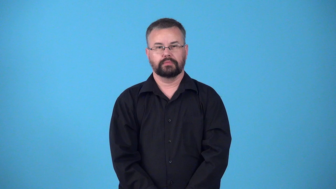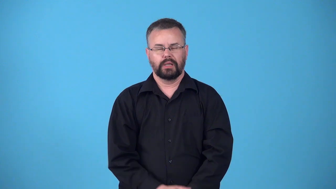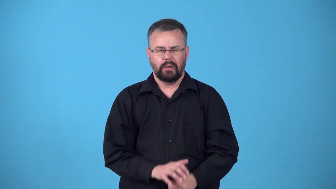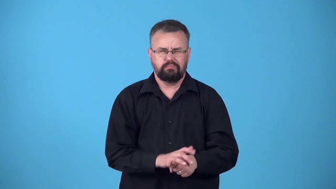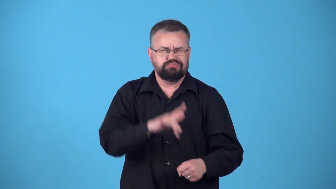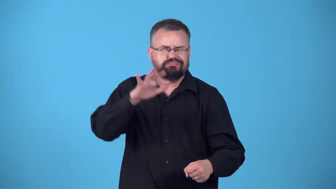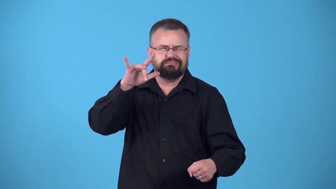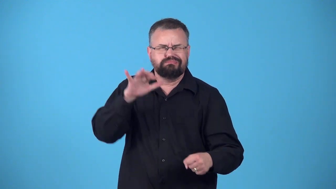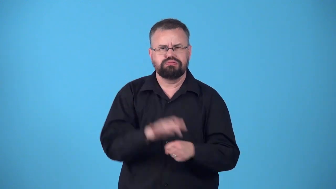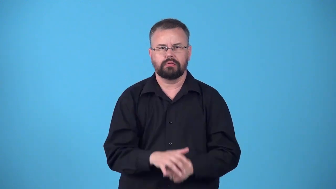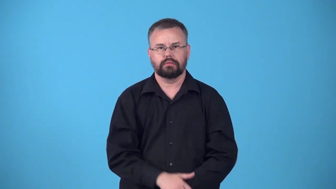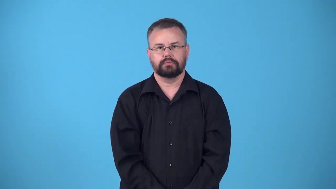go ballistic